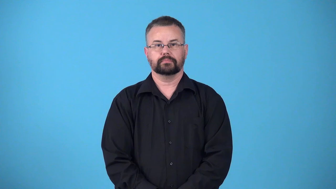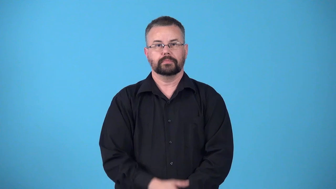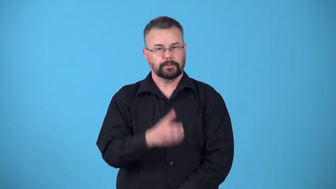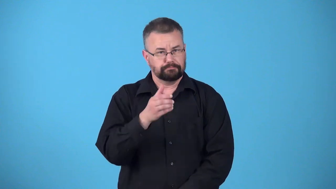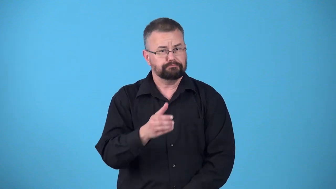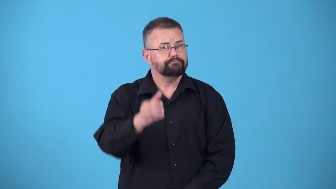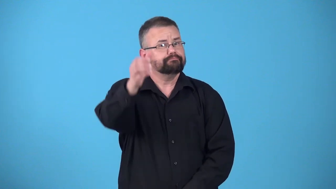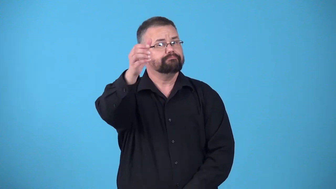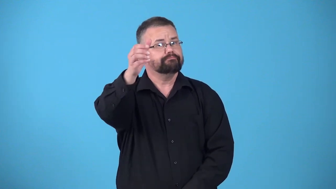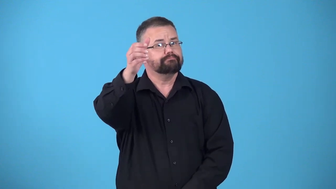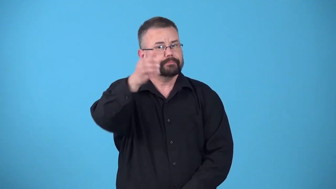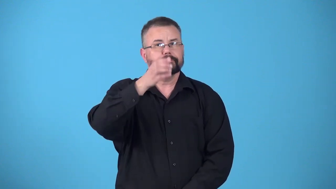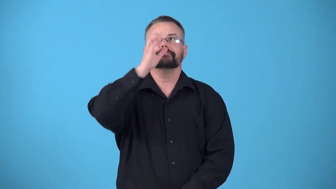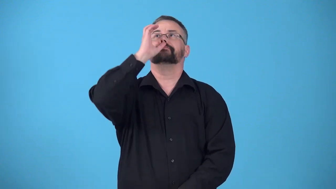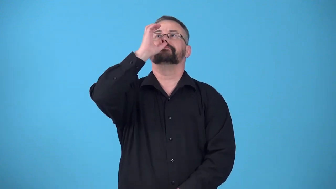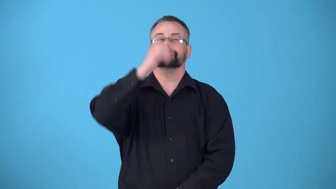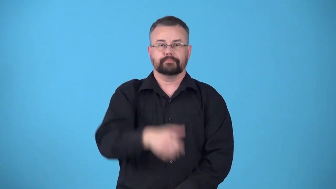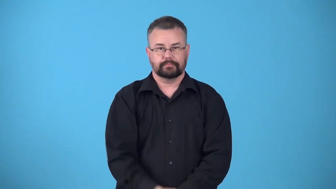bottoms up